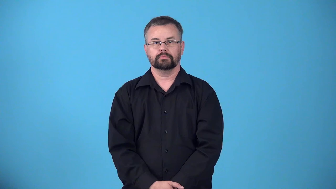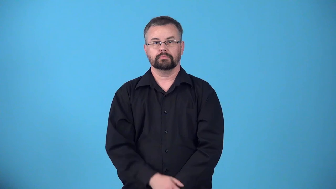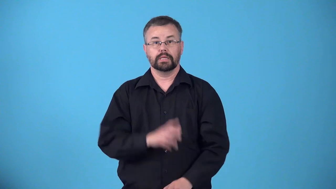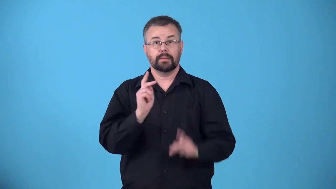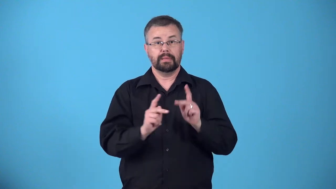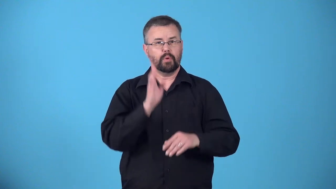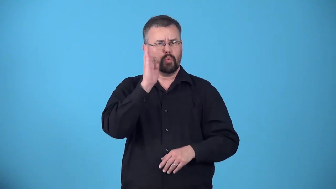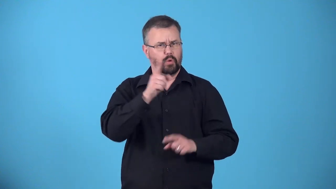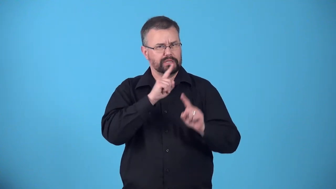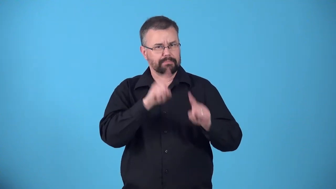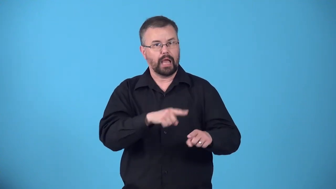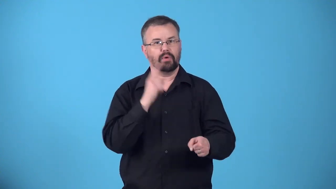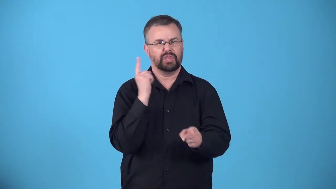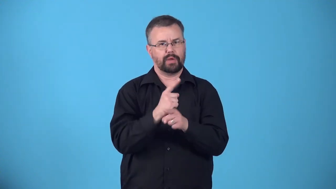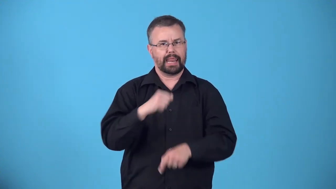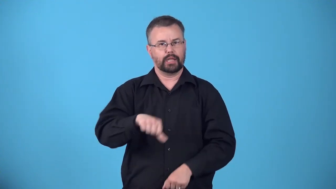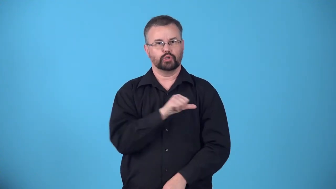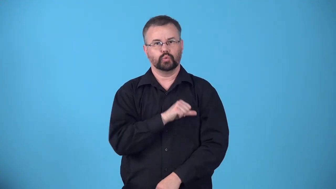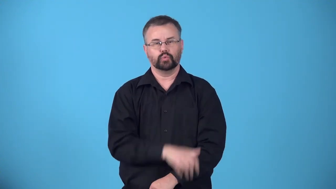attitude is everything